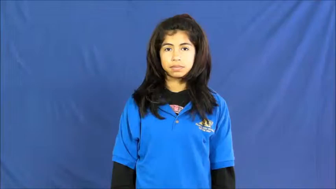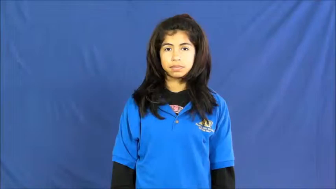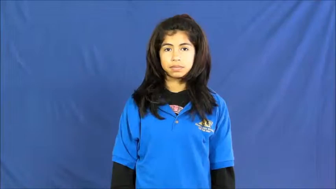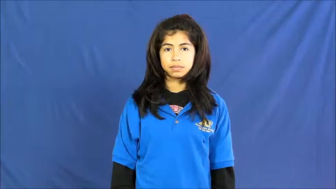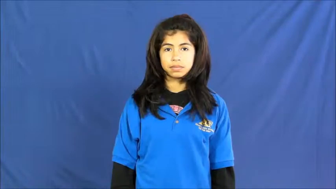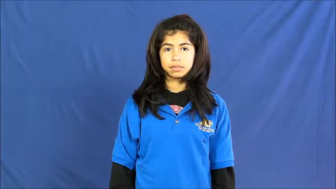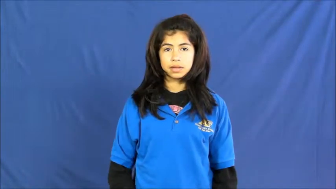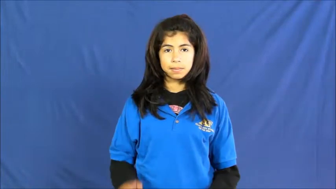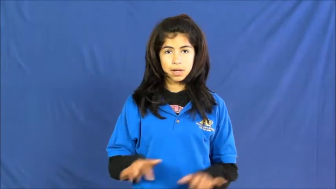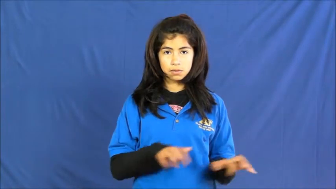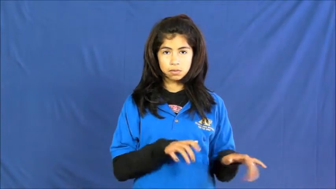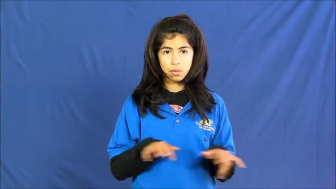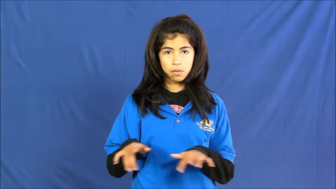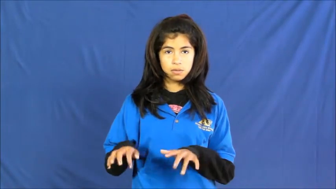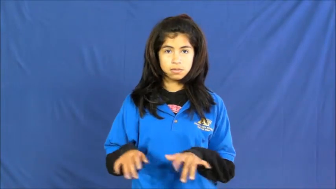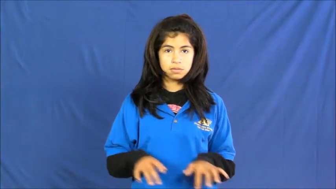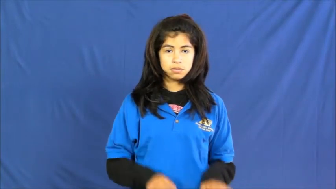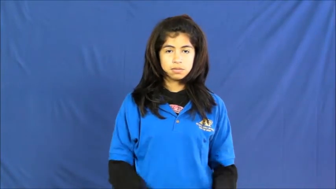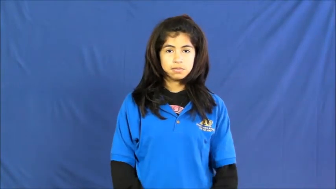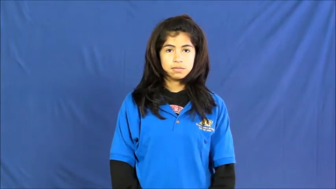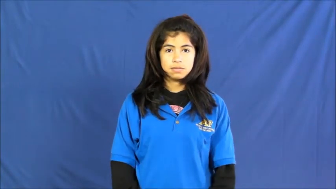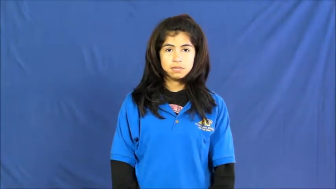harpsichord